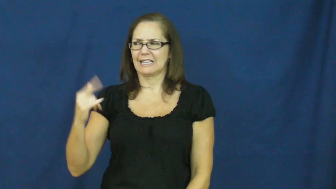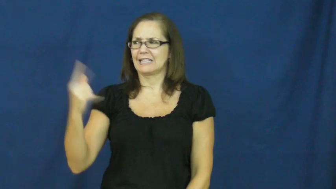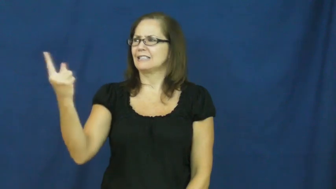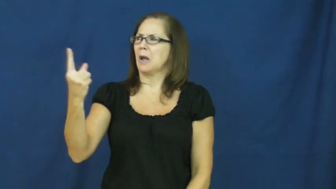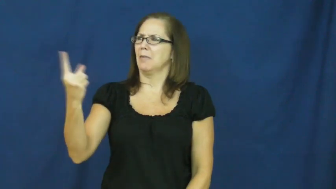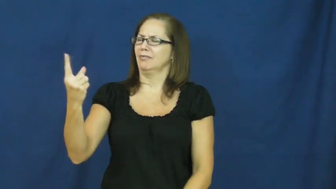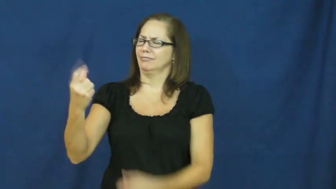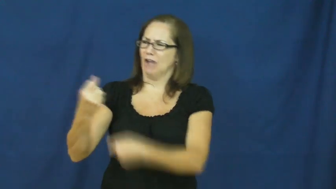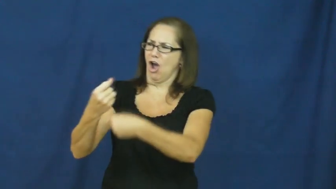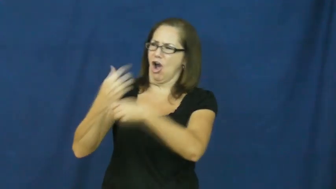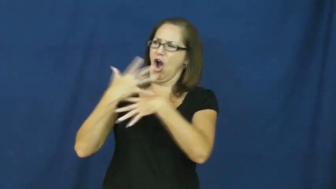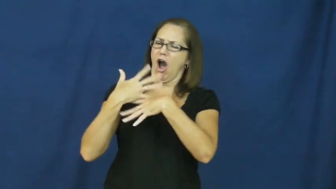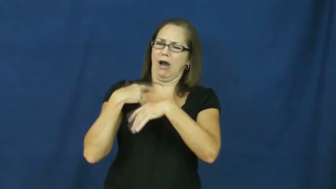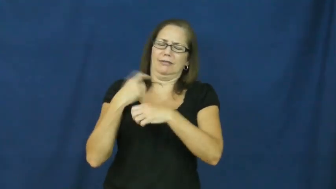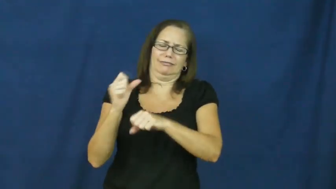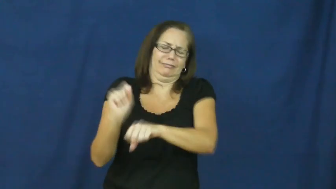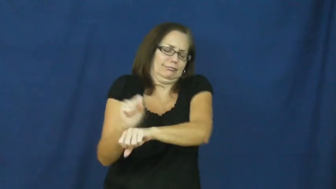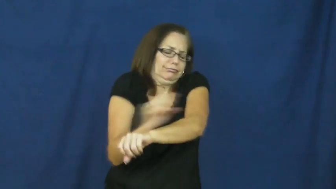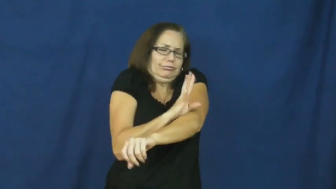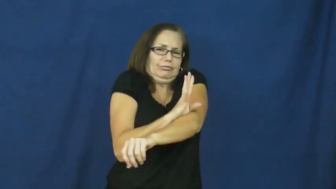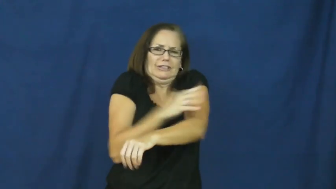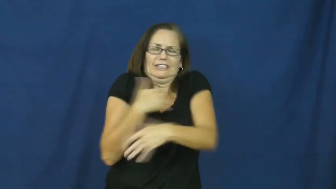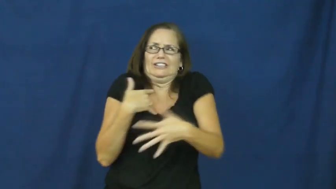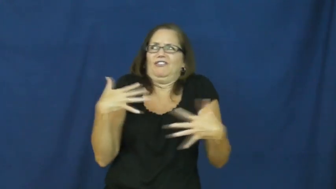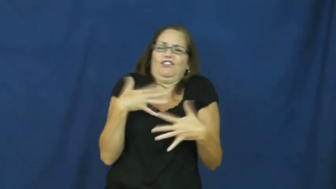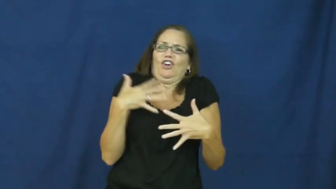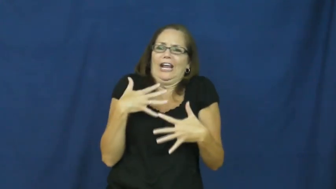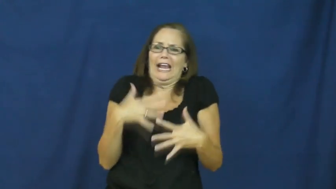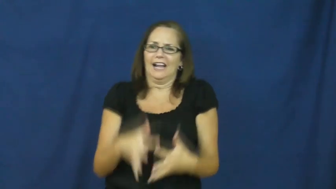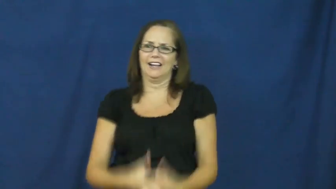gives me the creeps